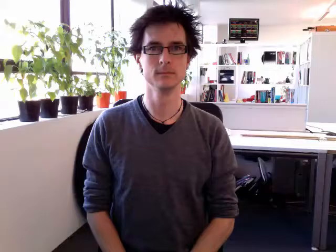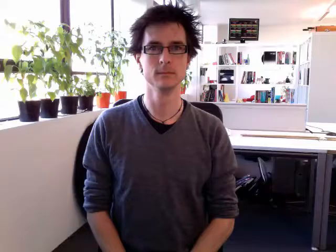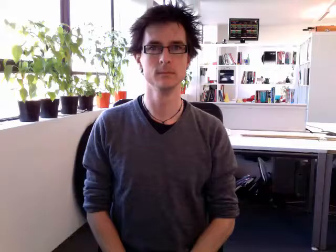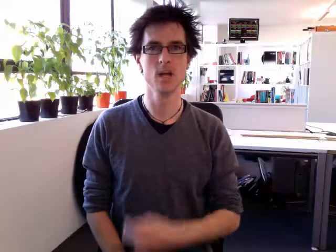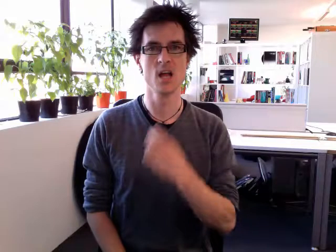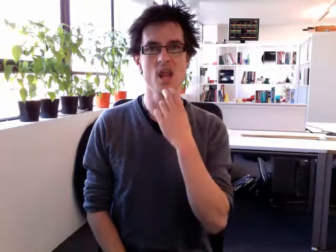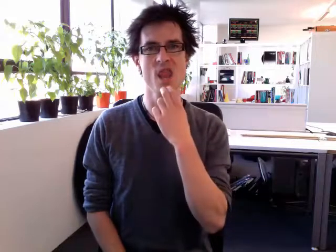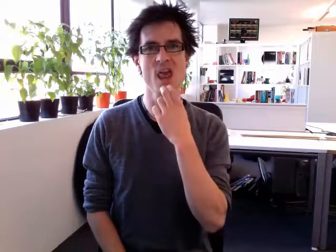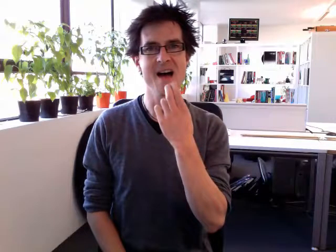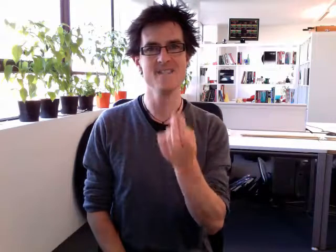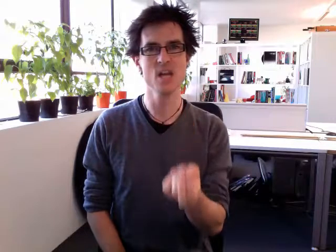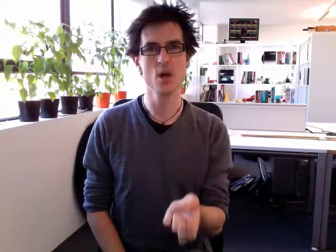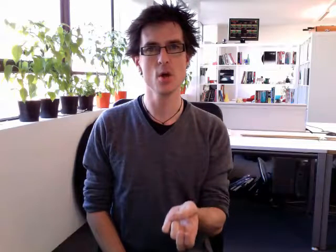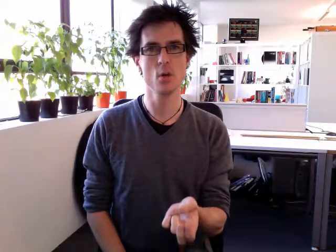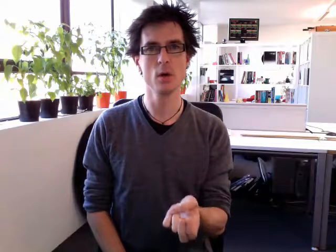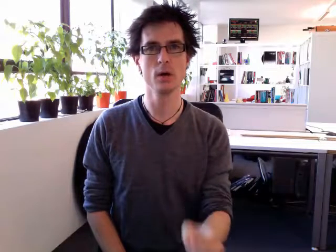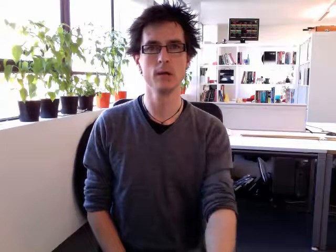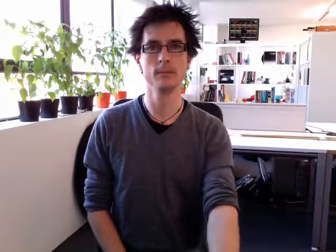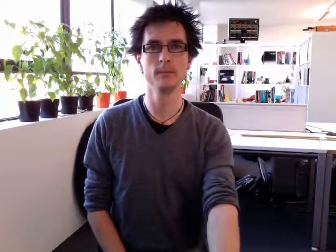nephew